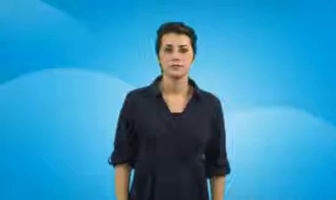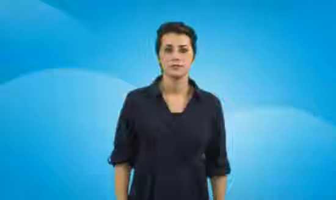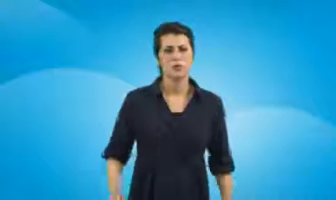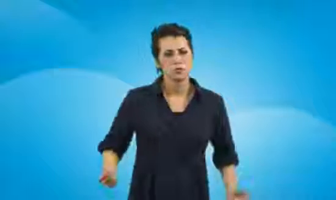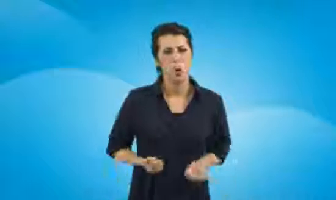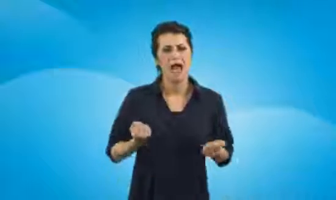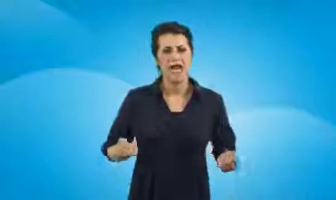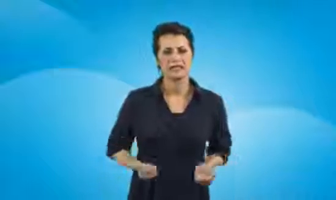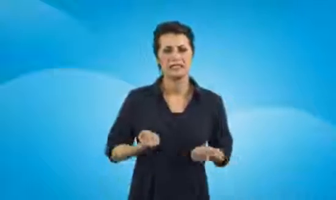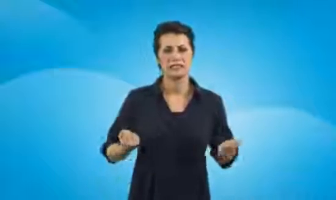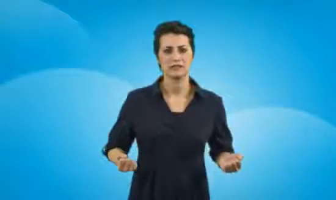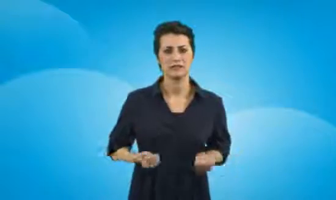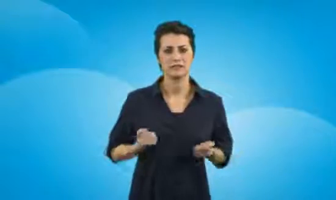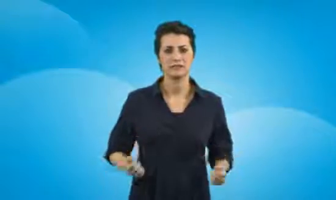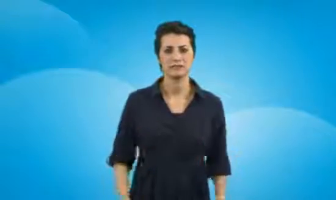To aspire